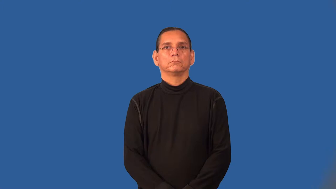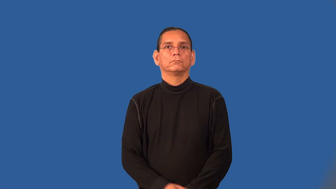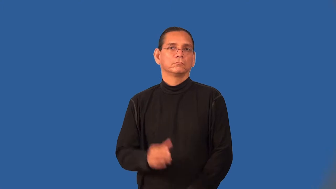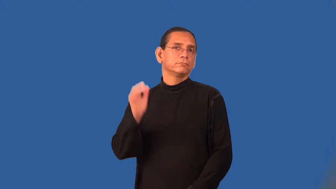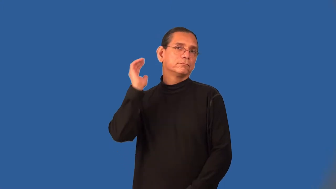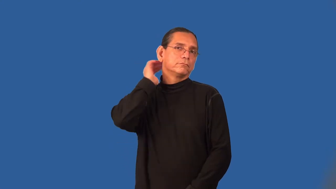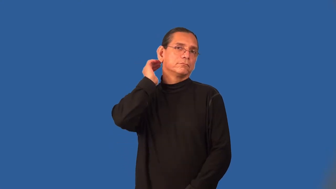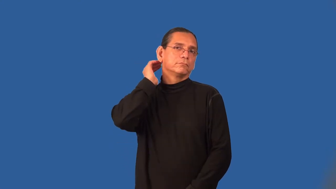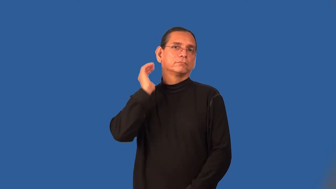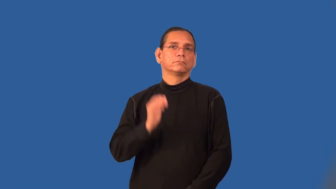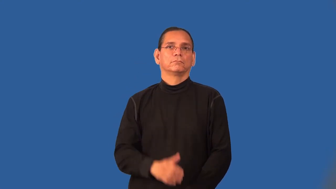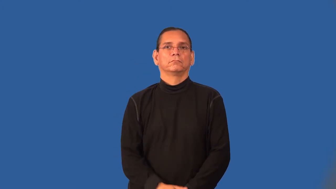subliminal